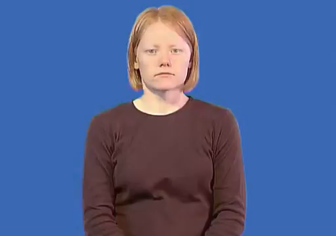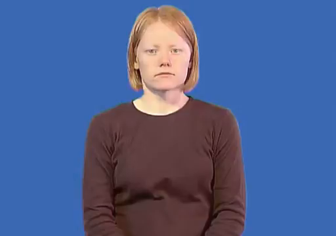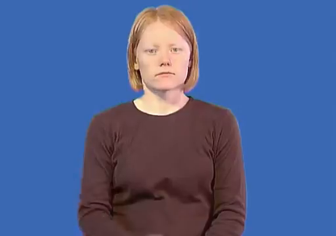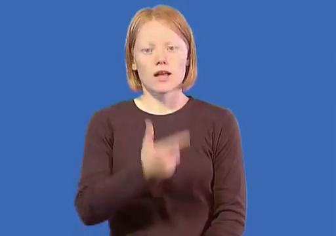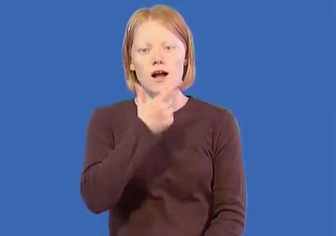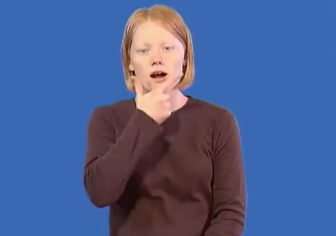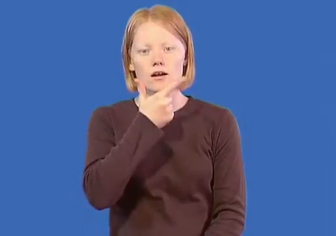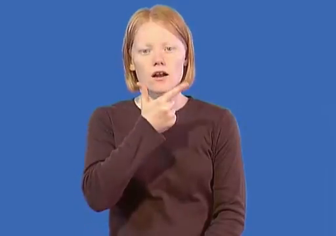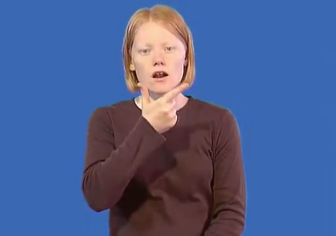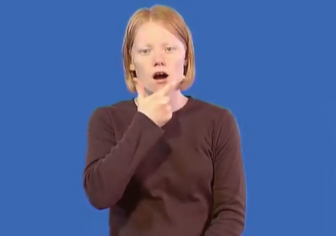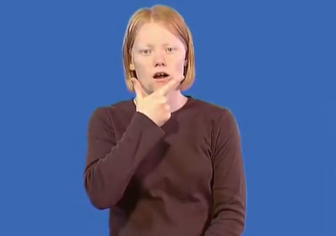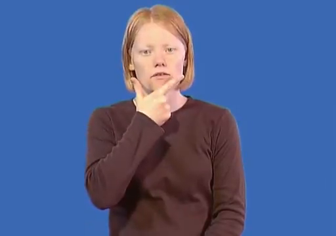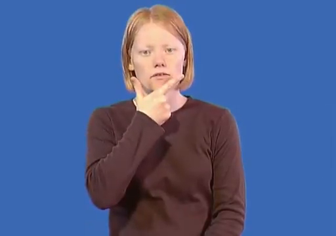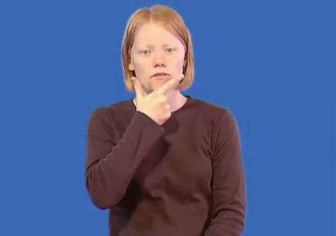England